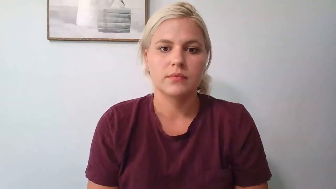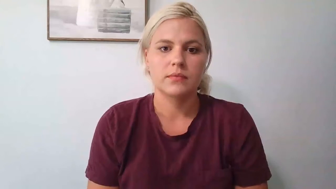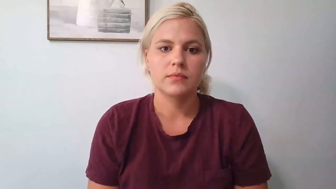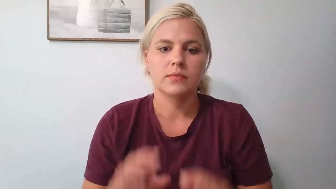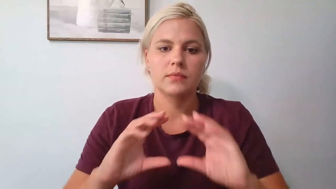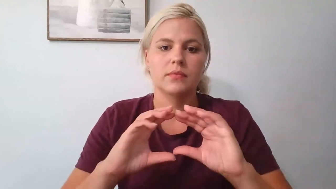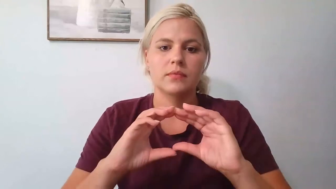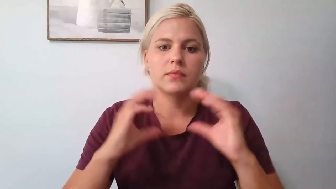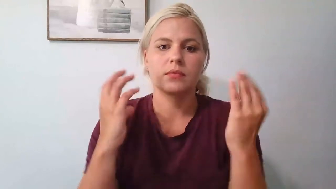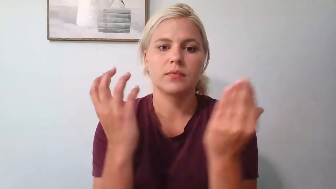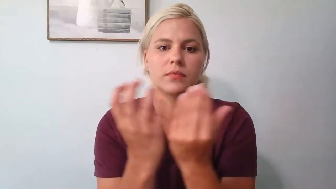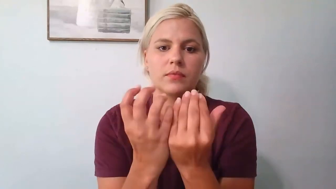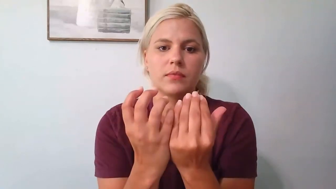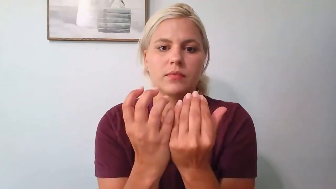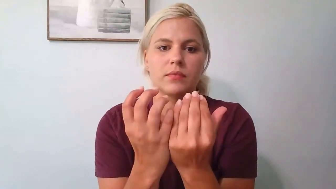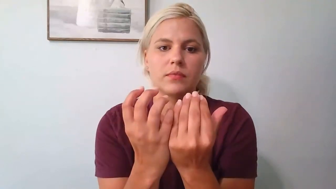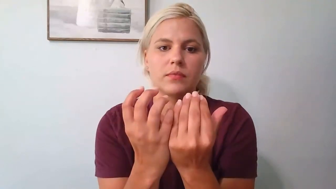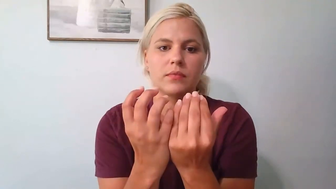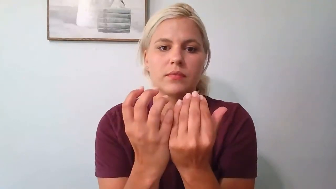CLASS / GROUP